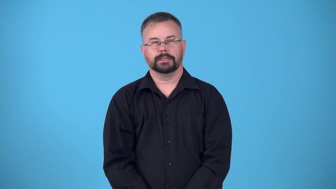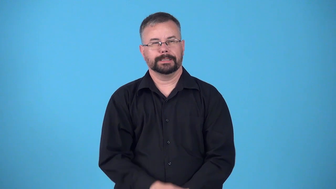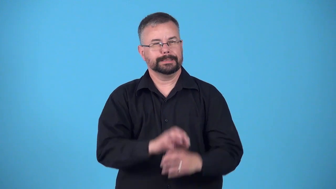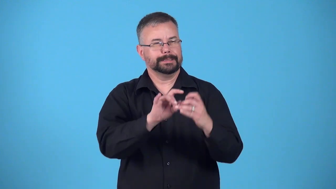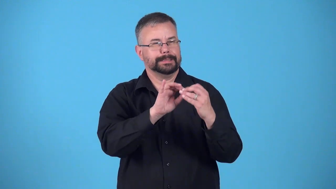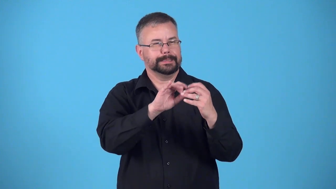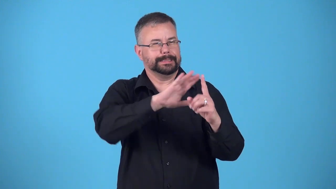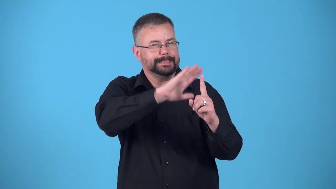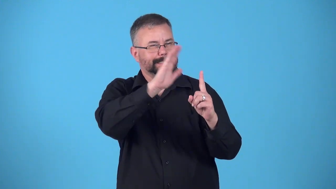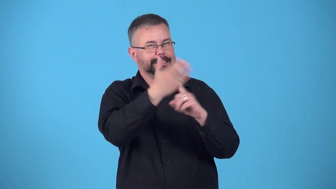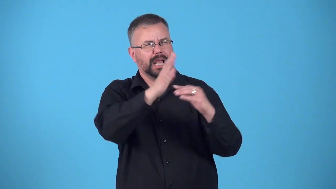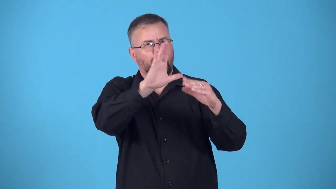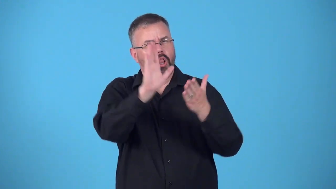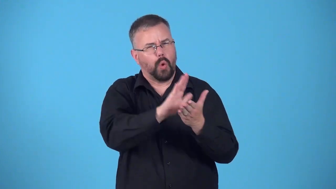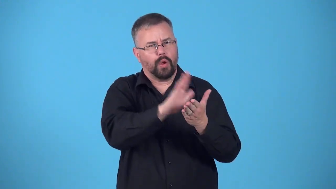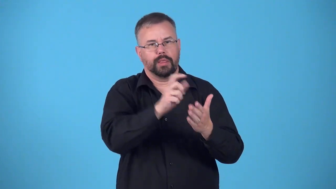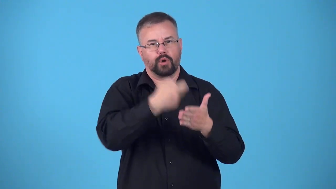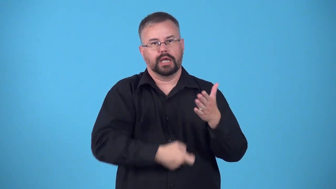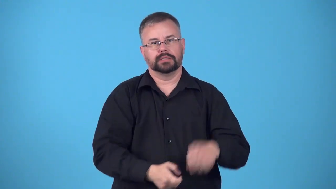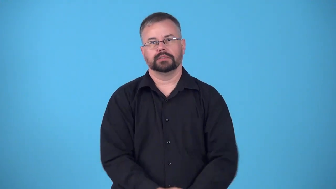talk down